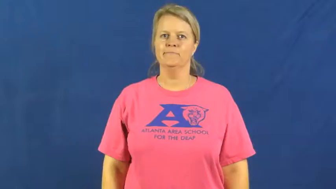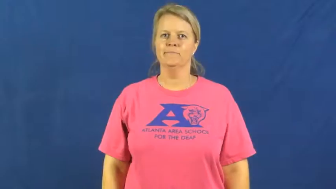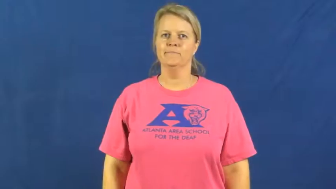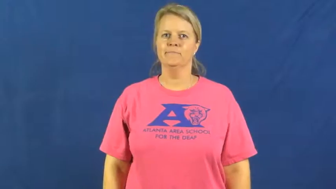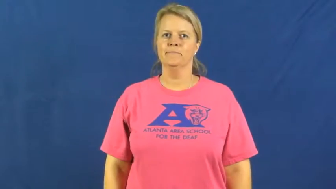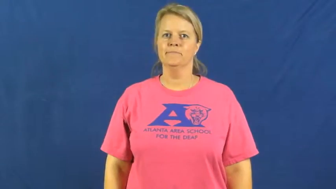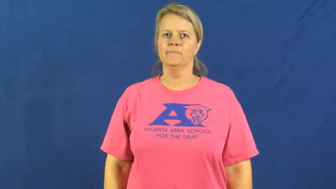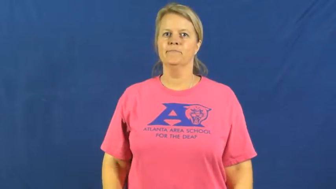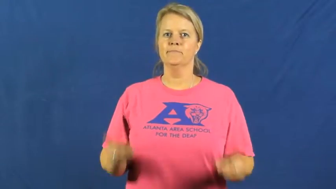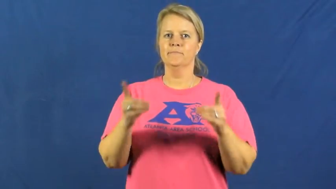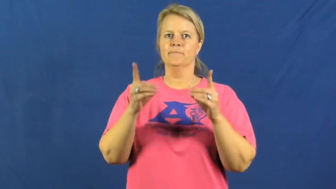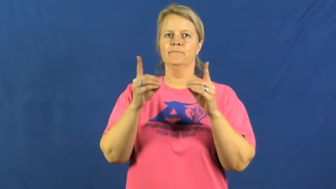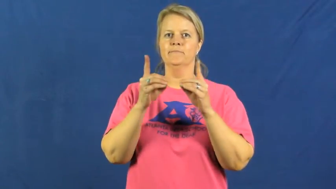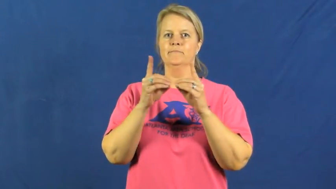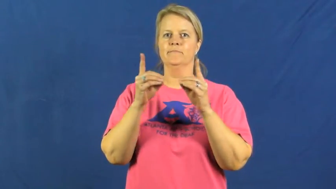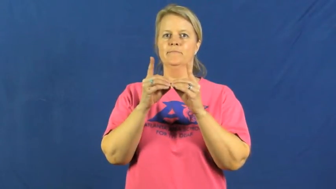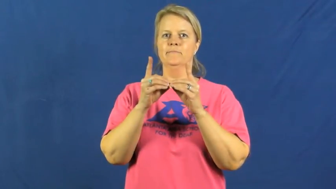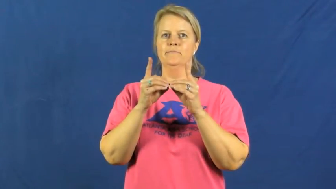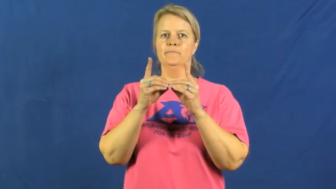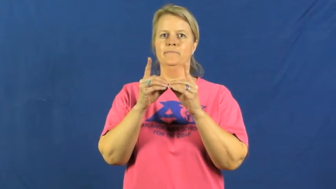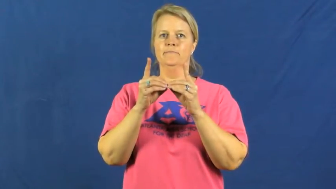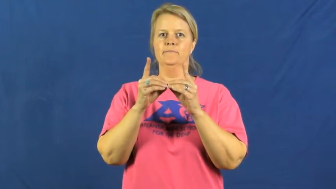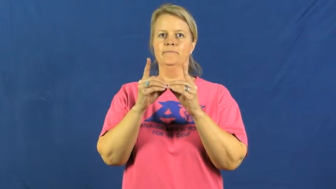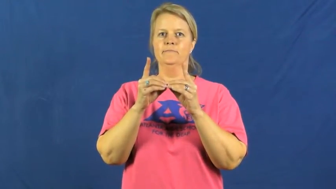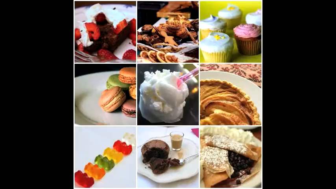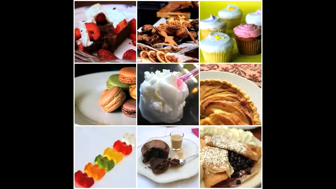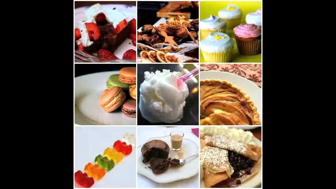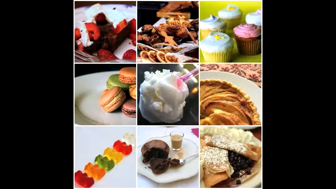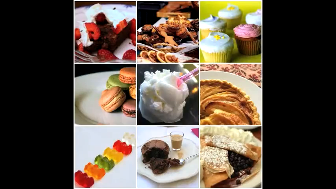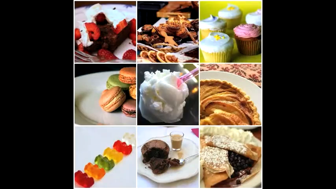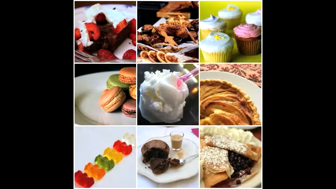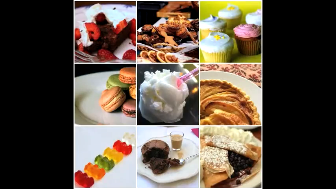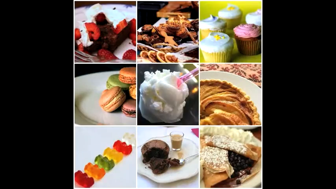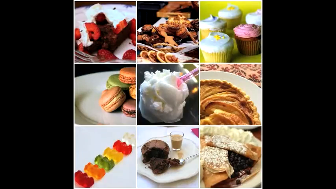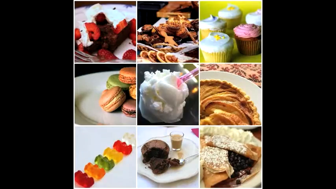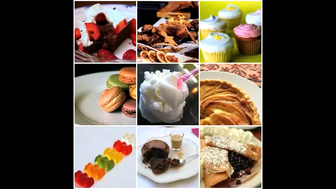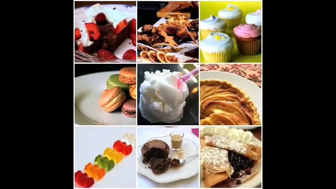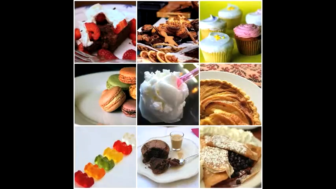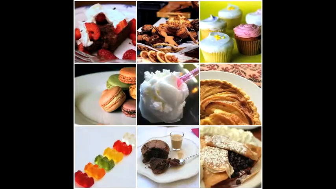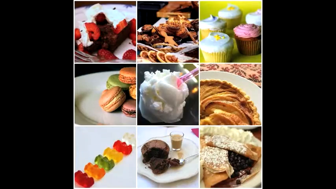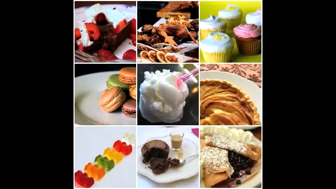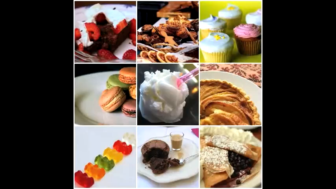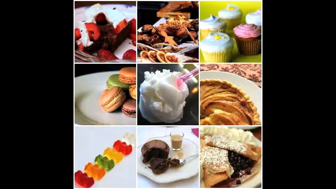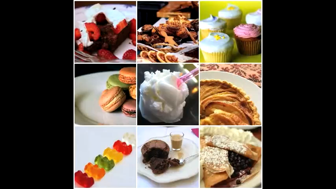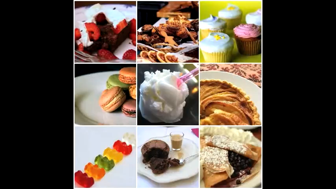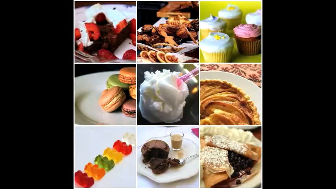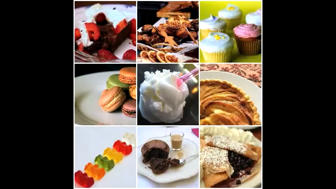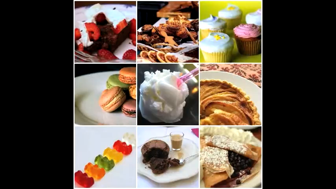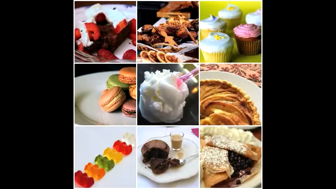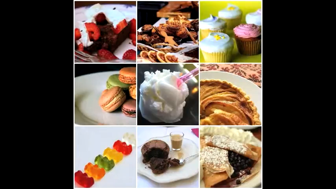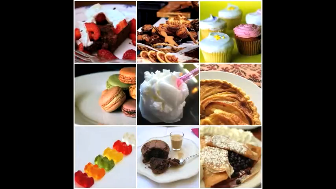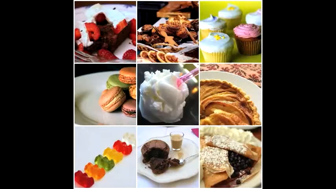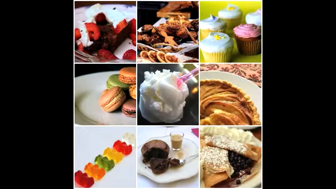dessert